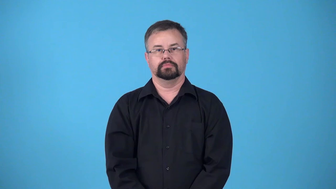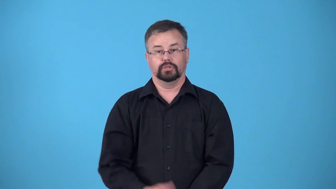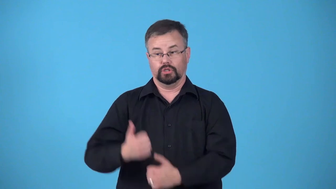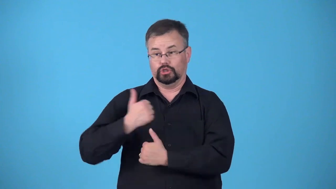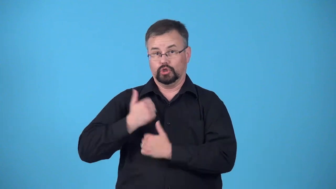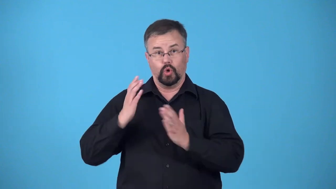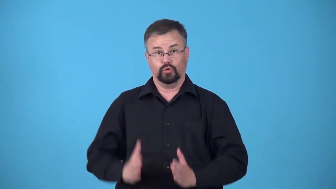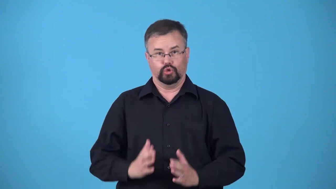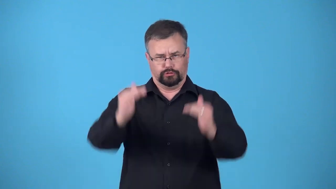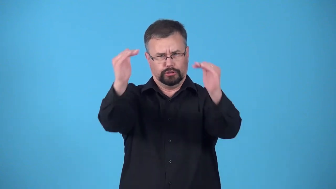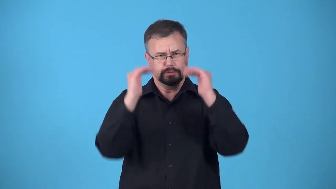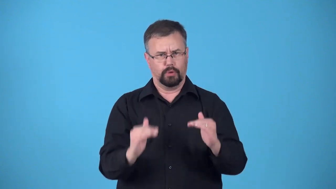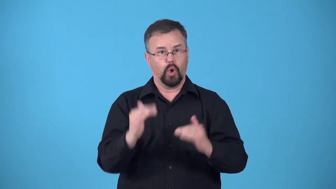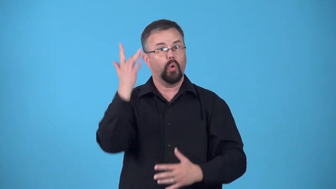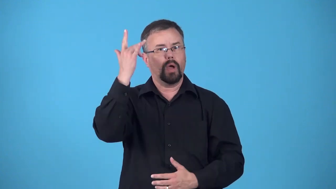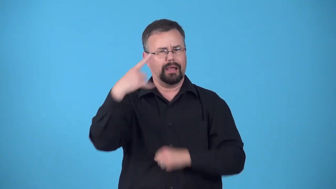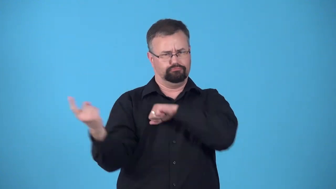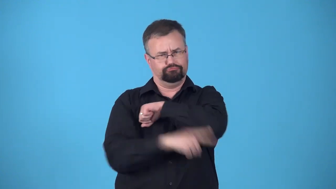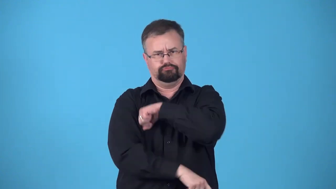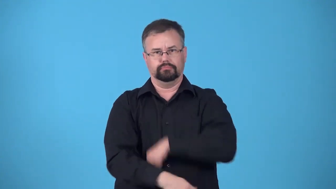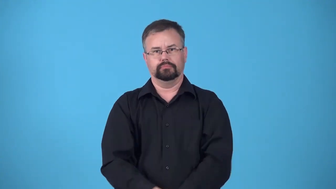bust